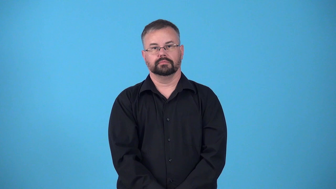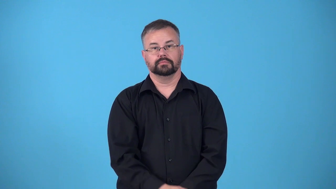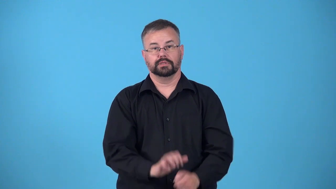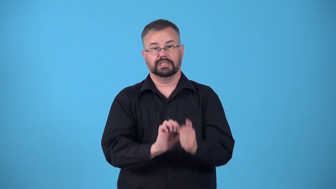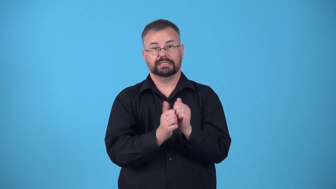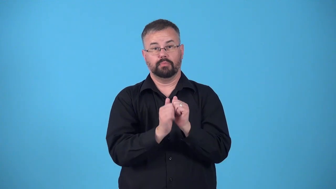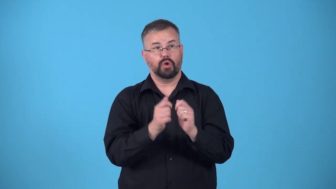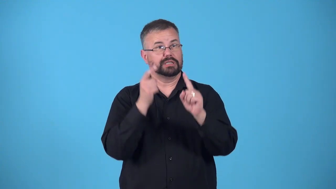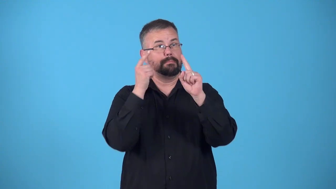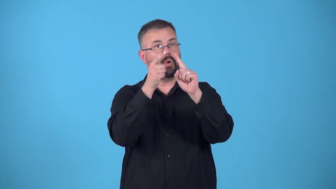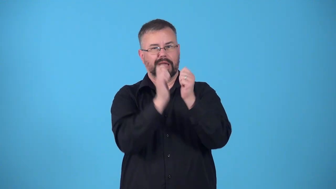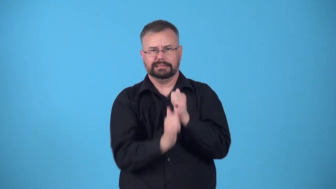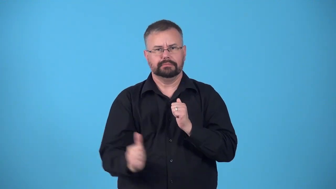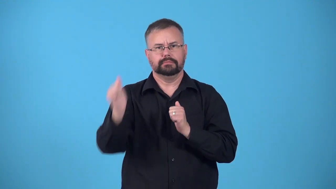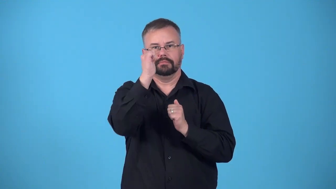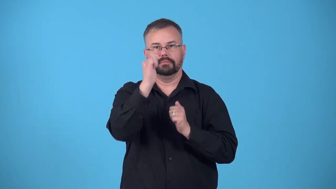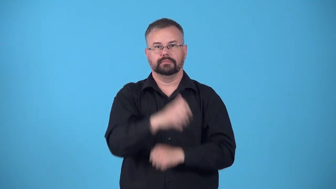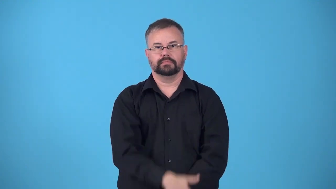up-in game points